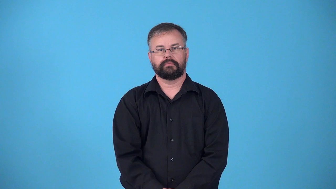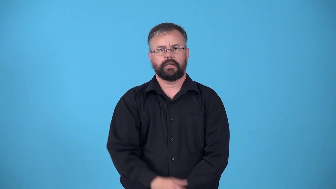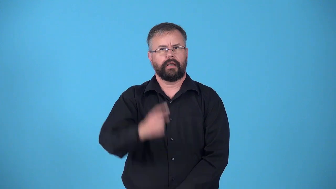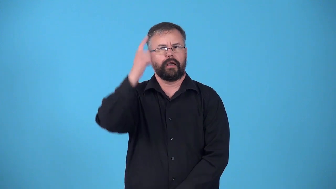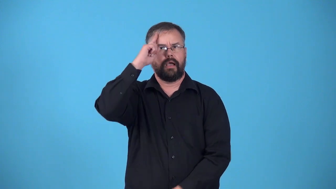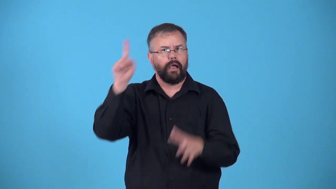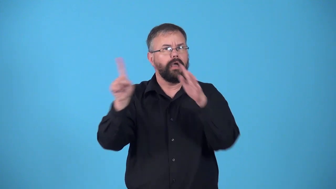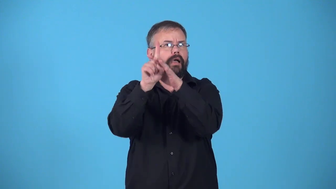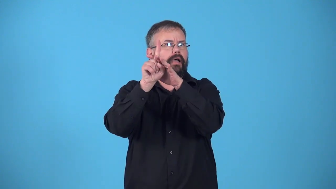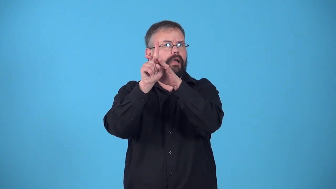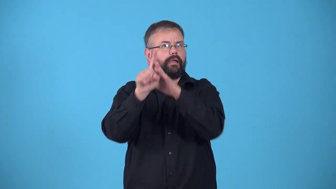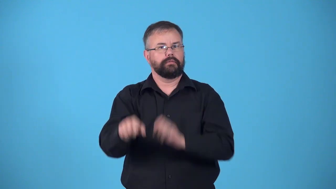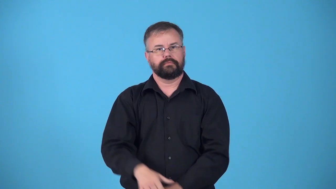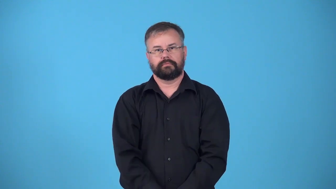occur to,think of